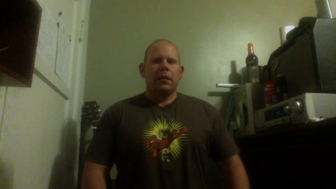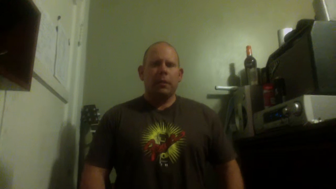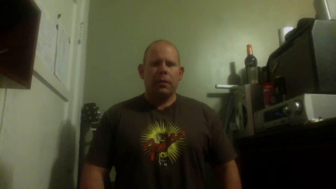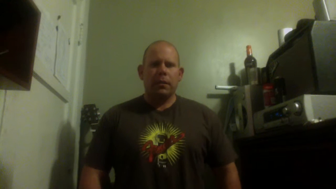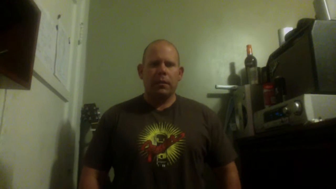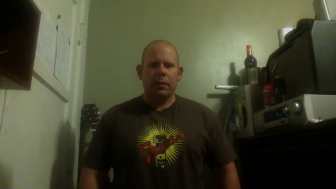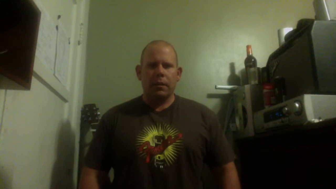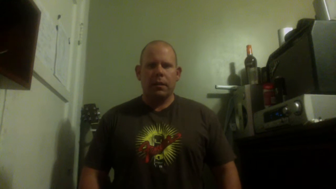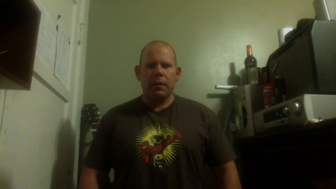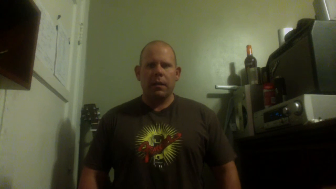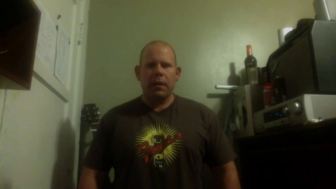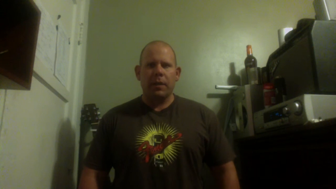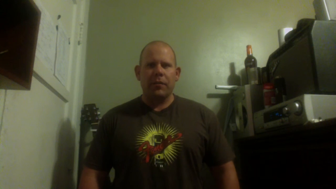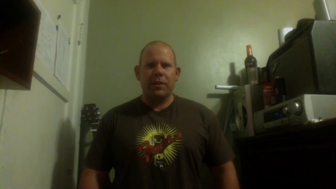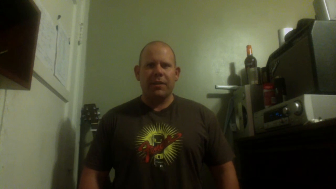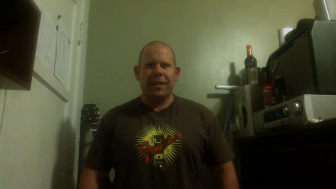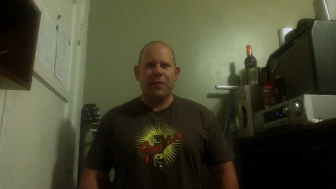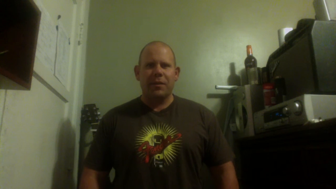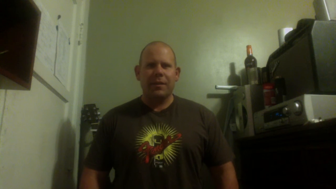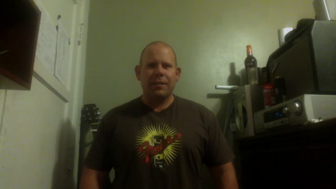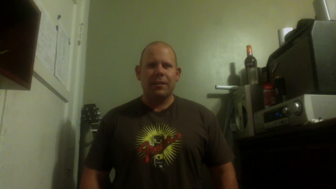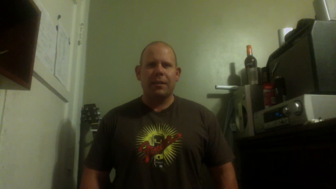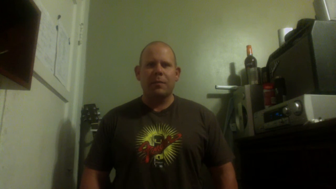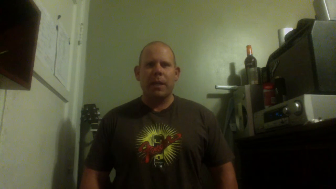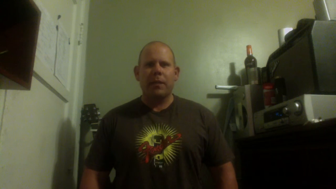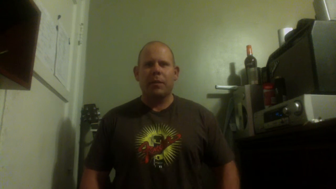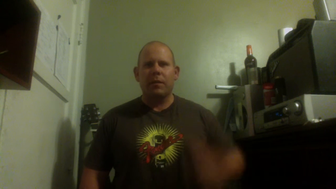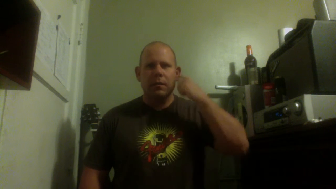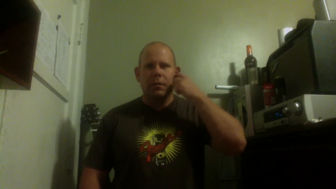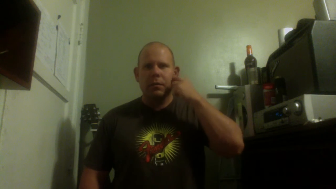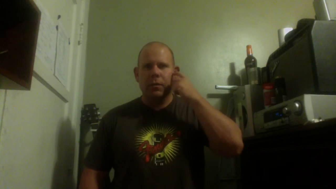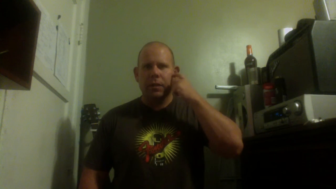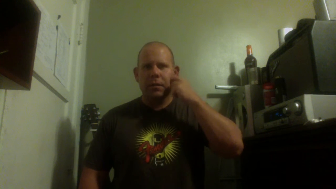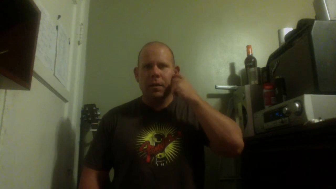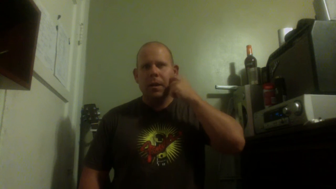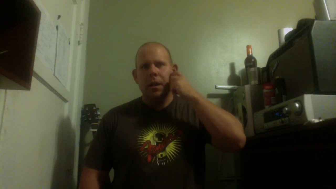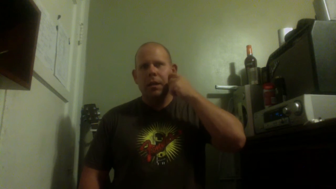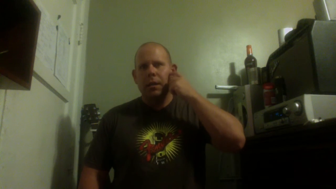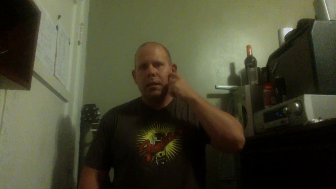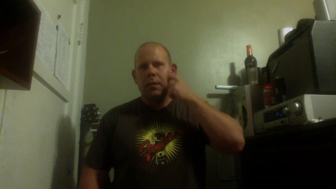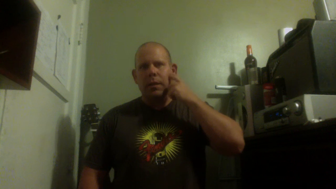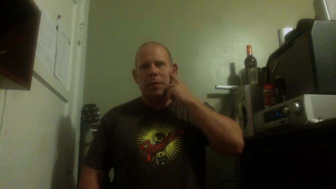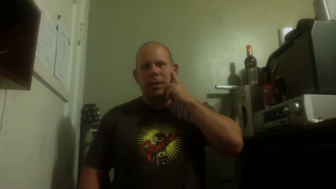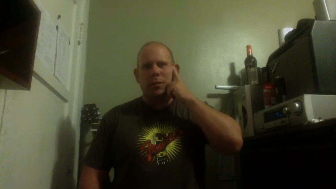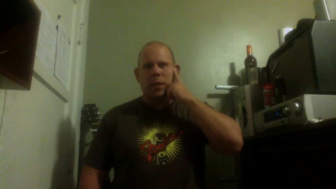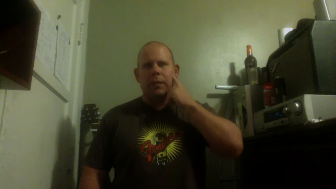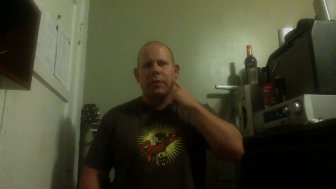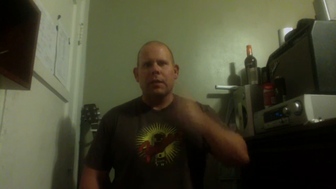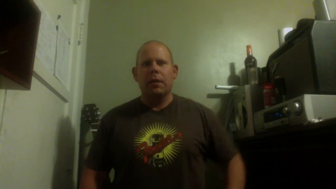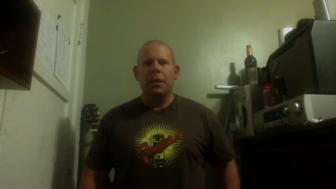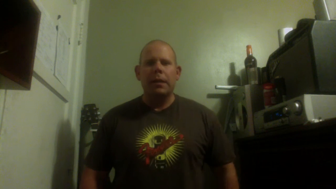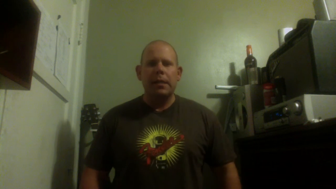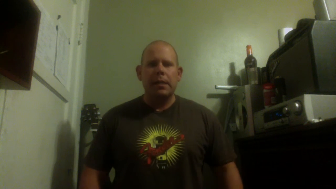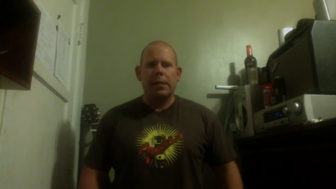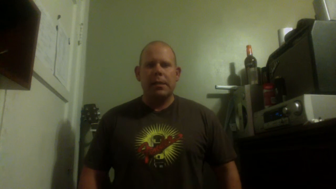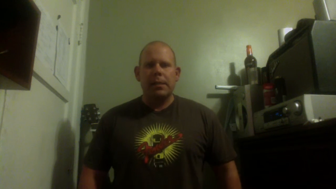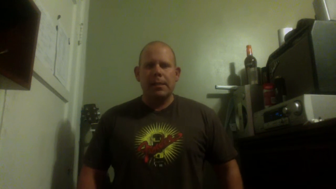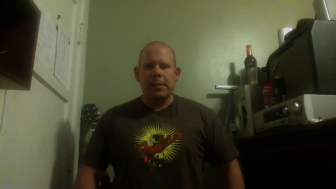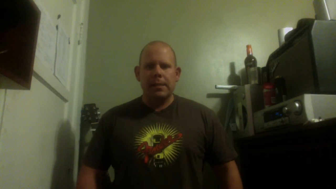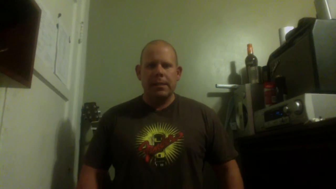jesse